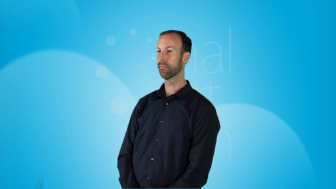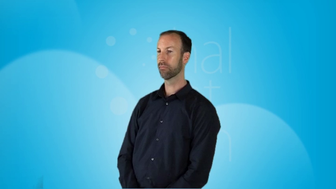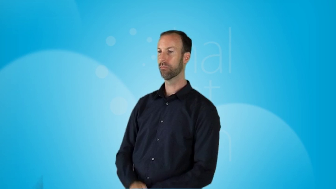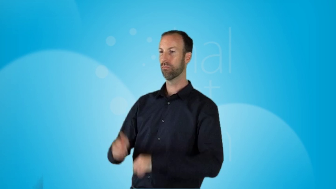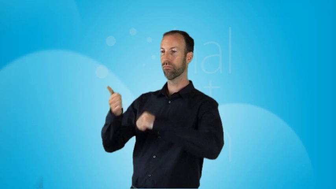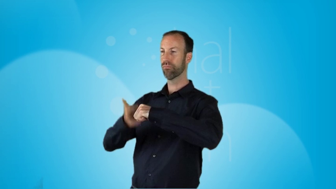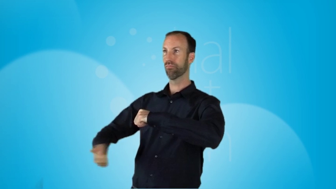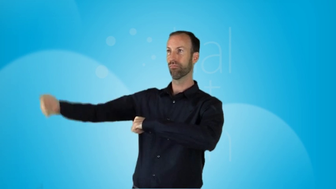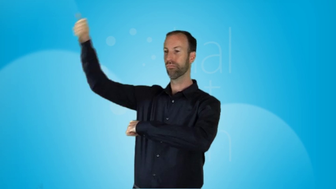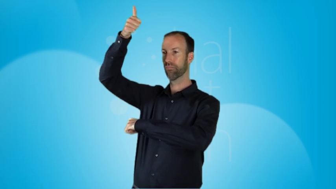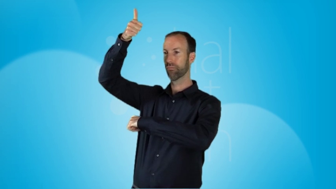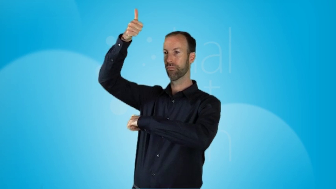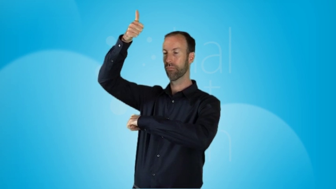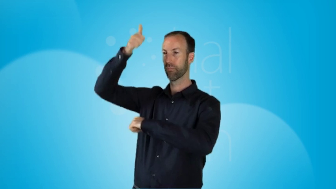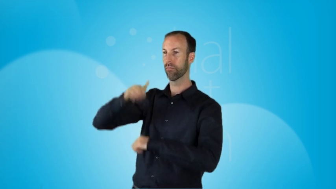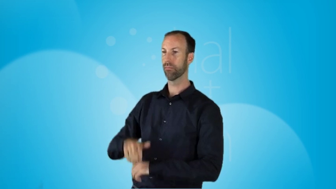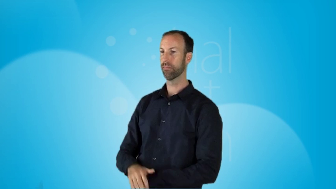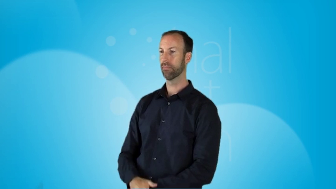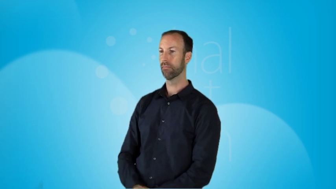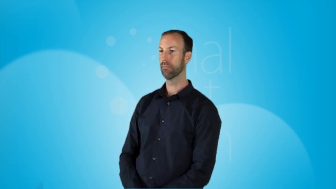administrative